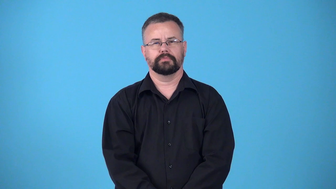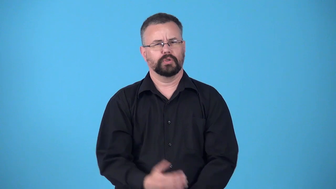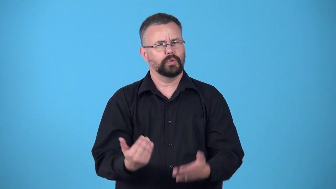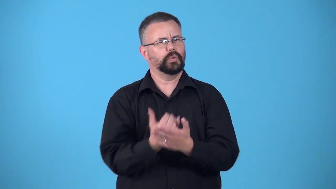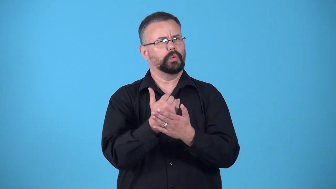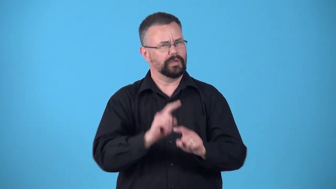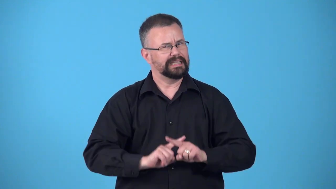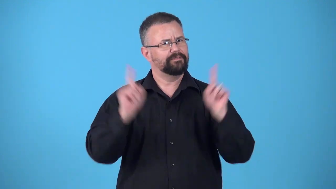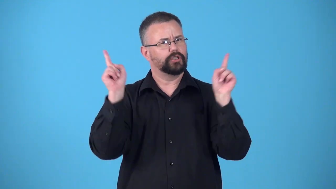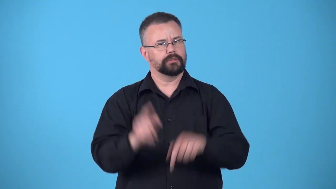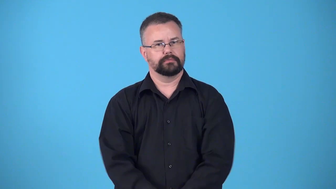daring